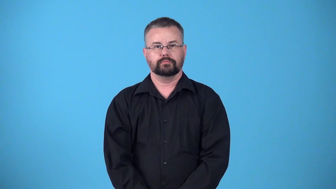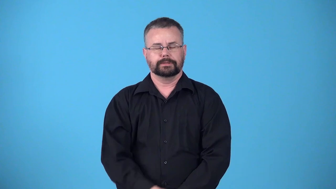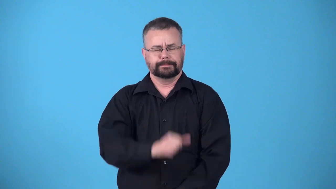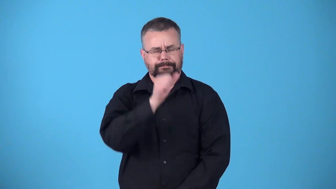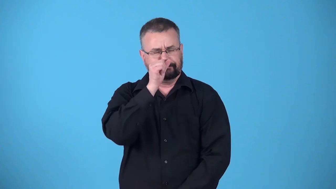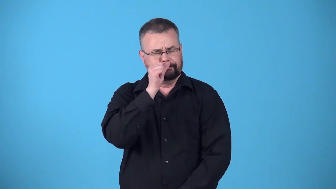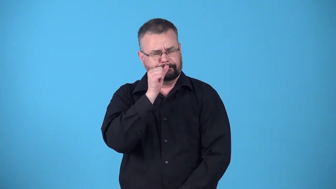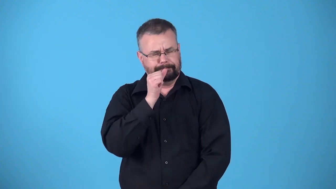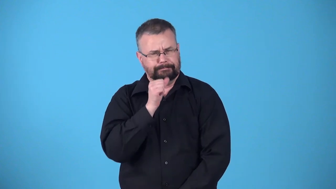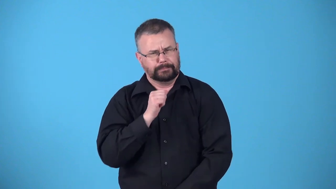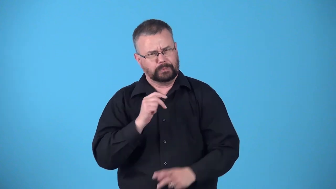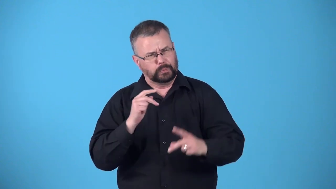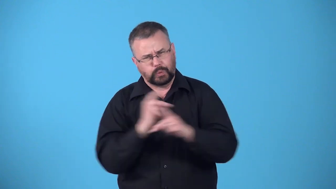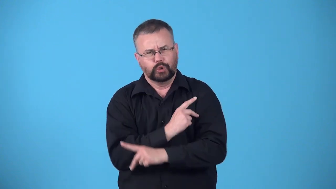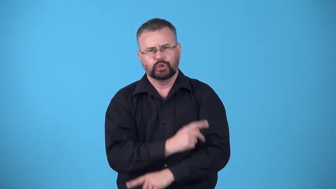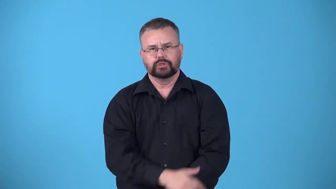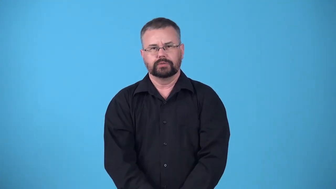bear the brunt